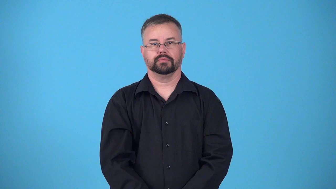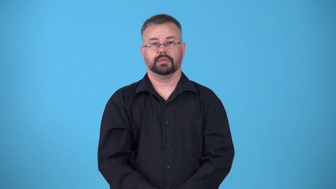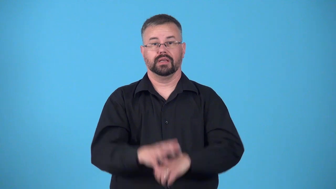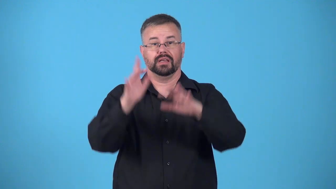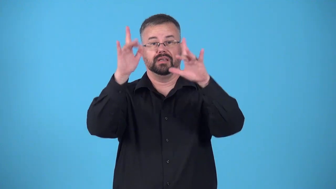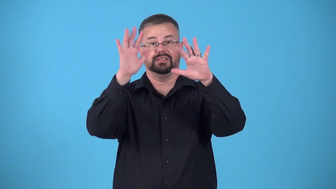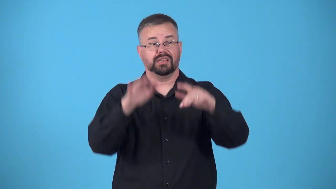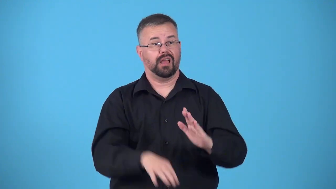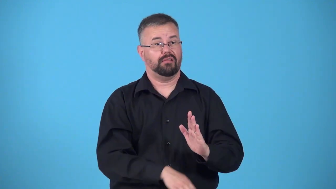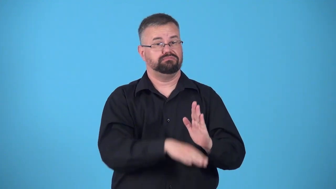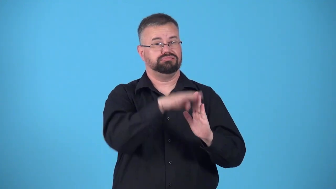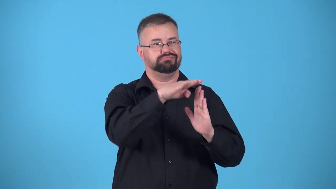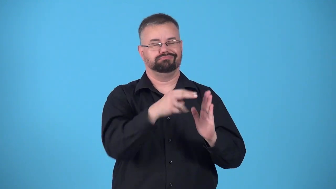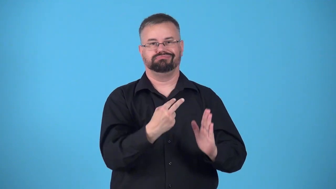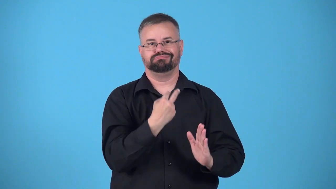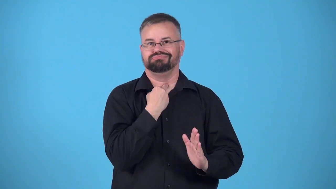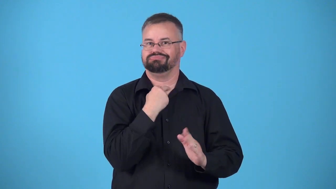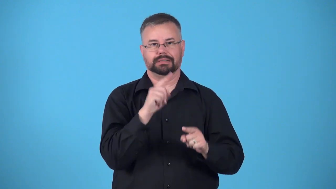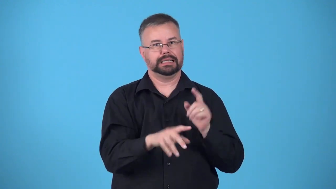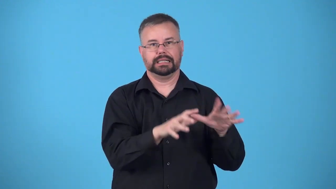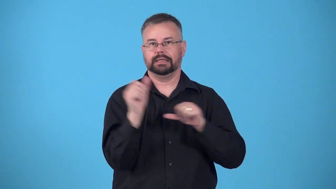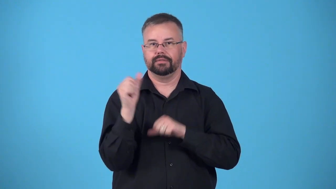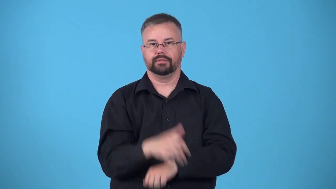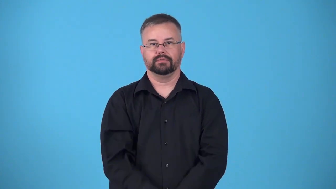snowed in